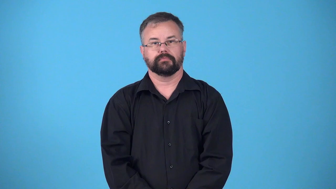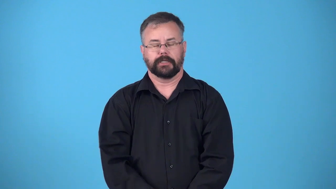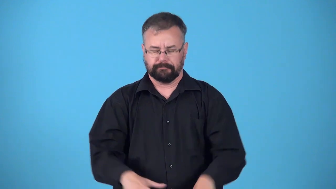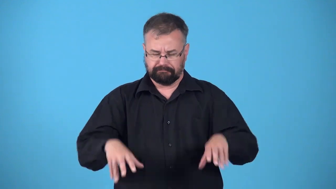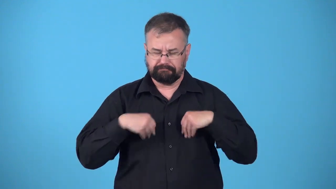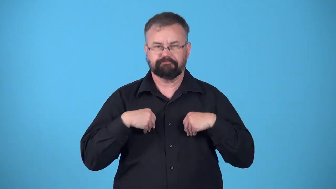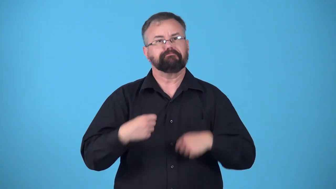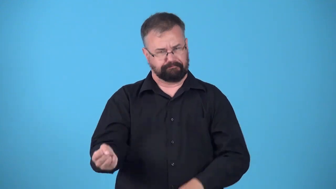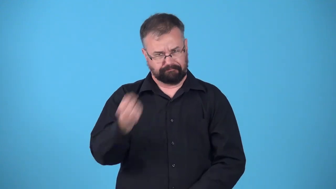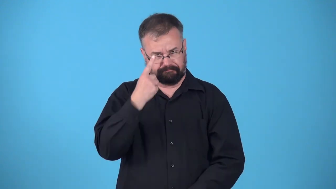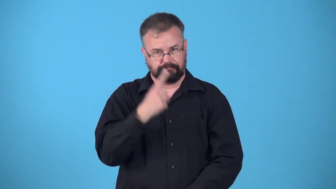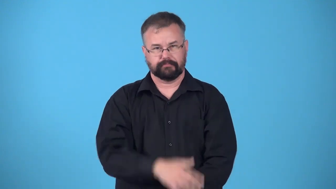chalk up